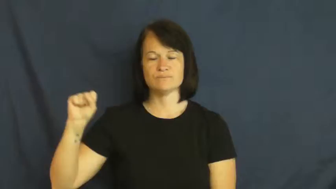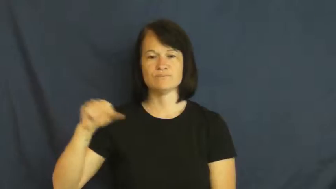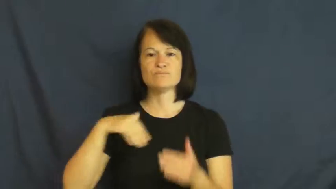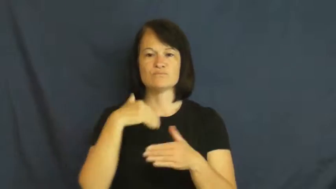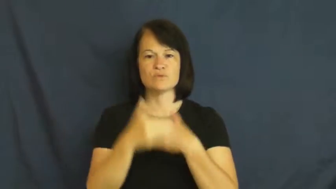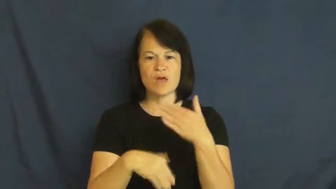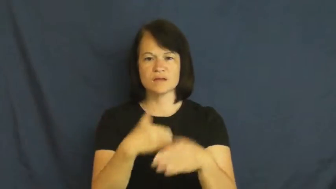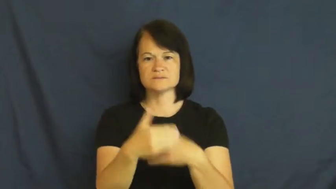run-process